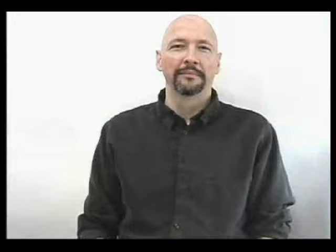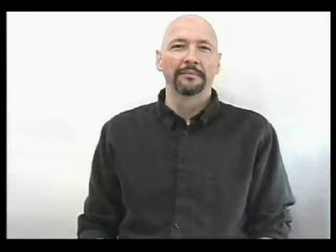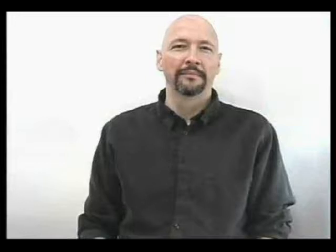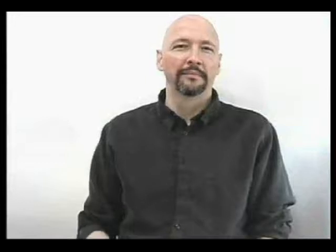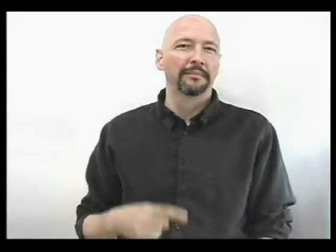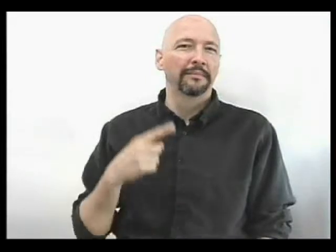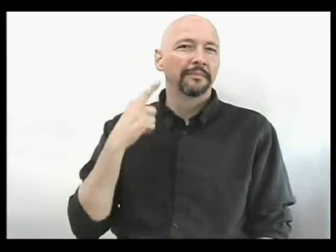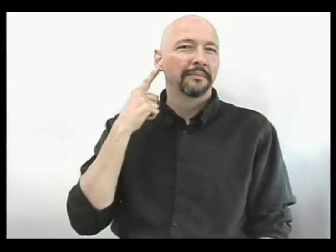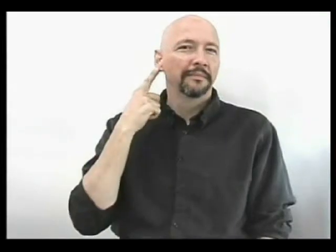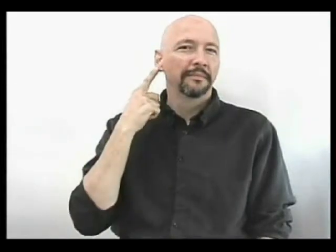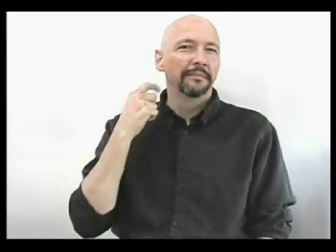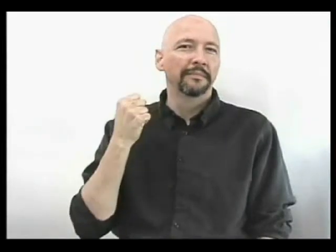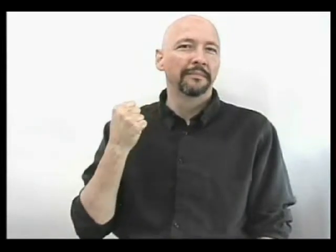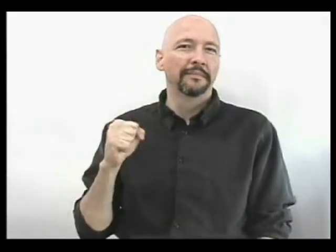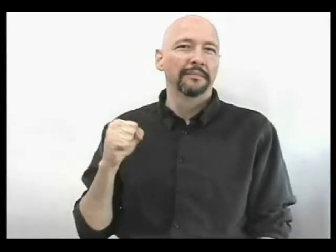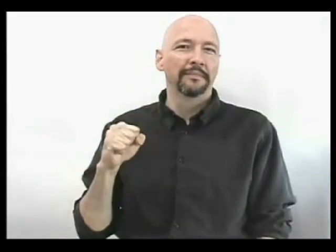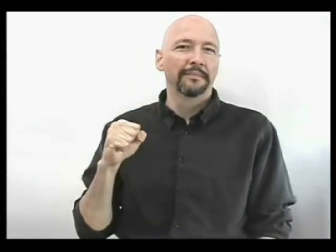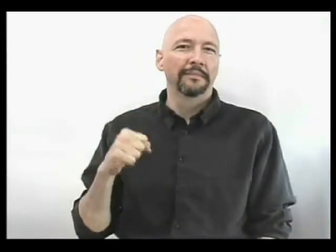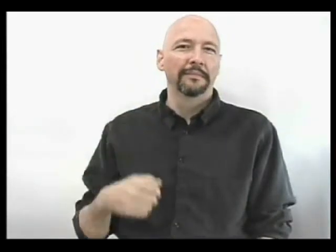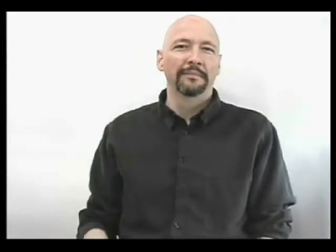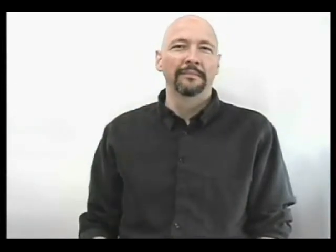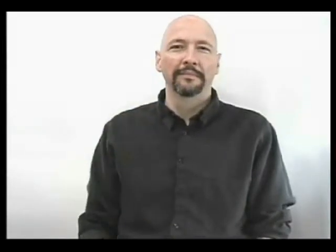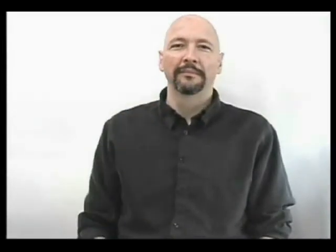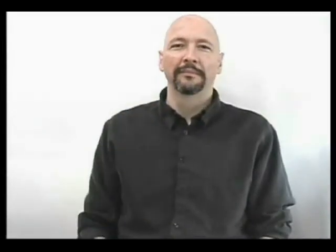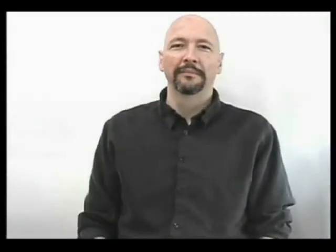SILVER